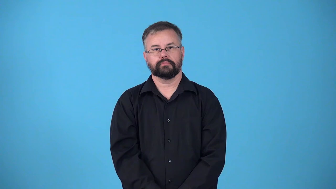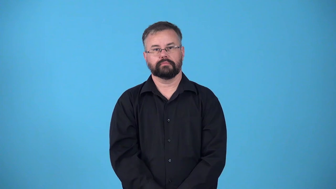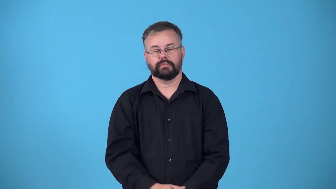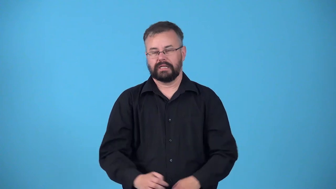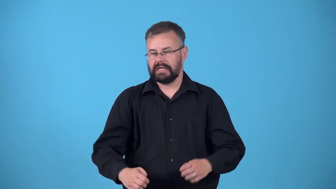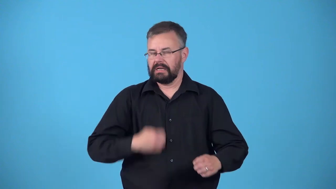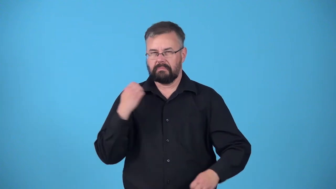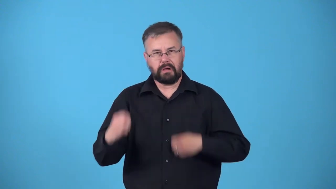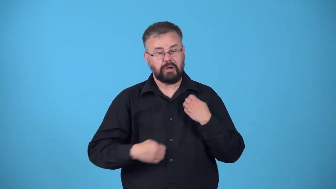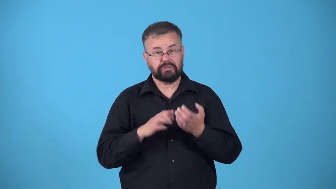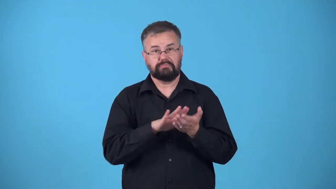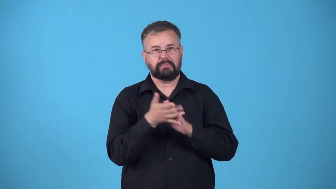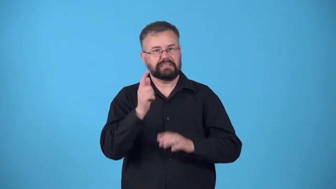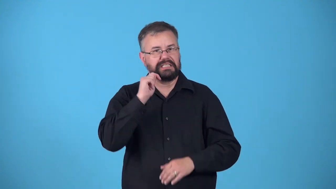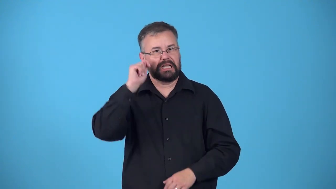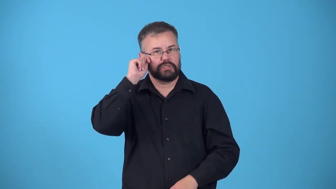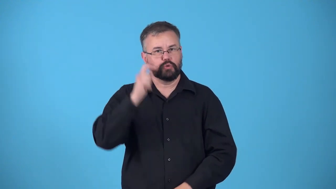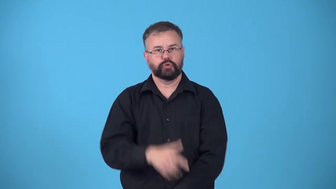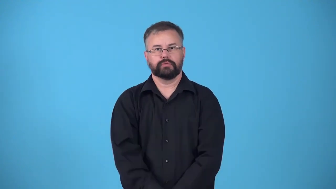growing pains-emotional